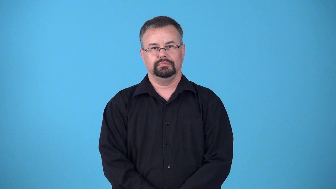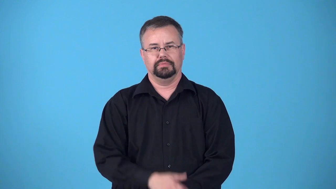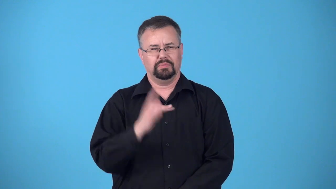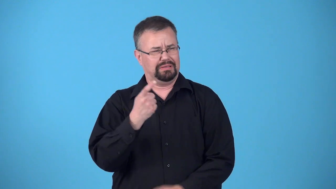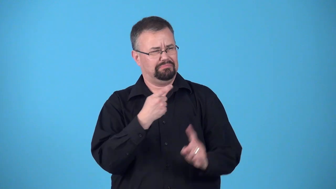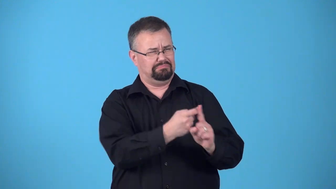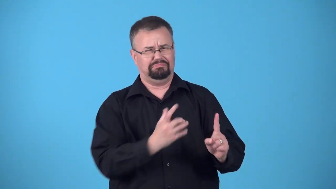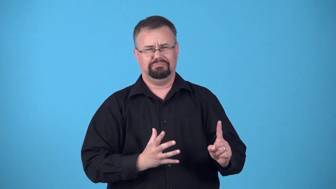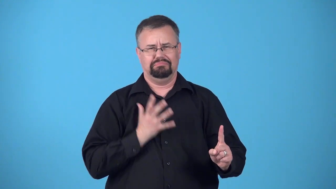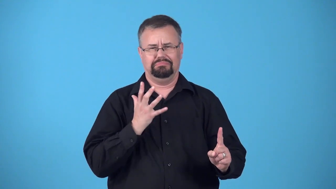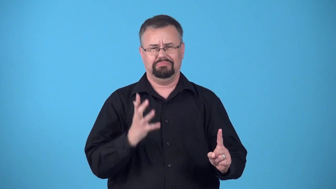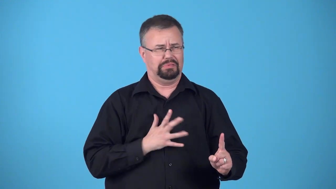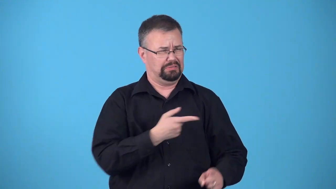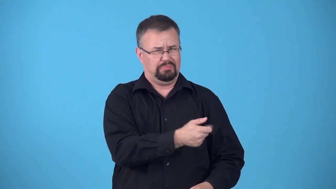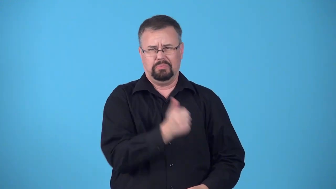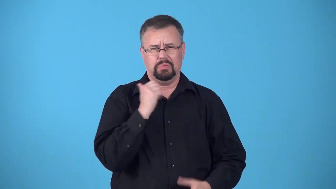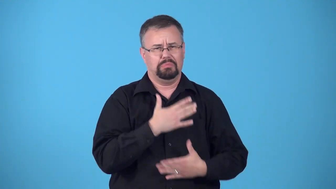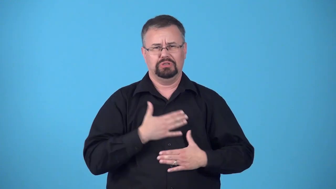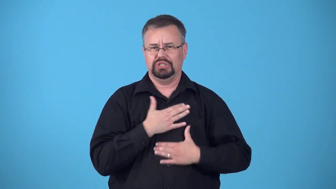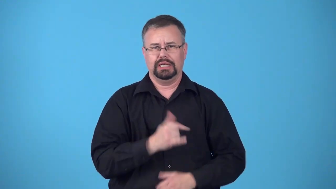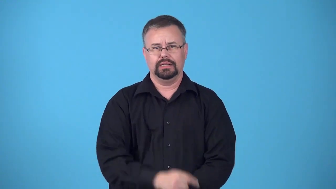pearls before swine